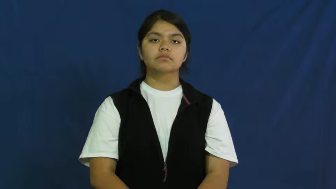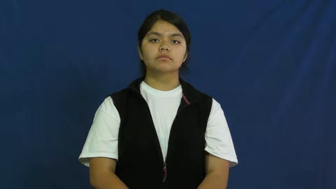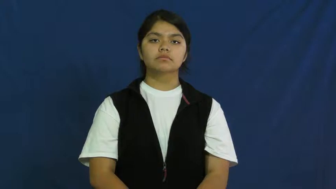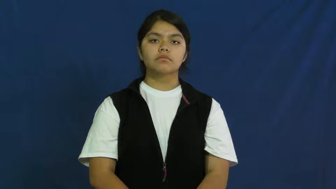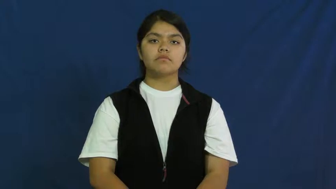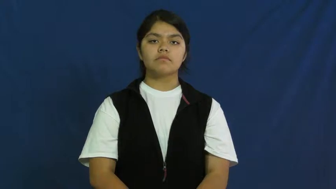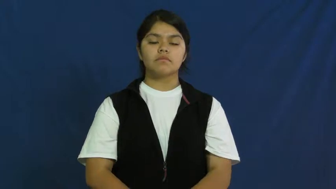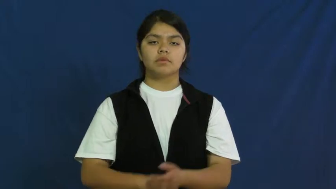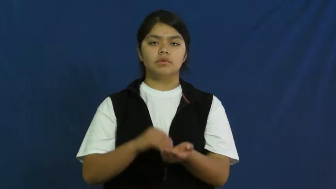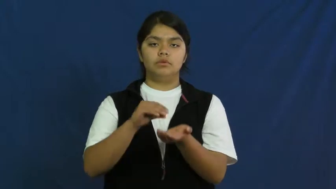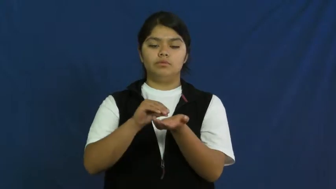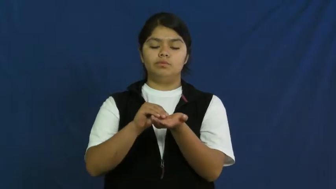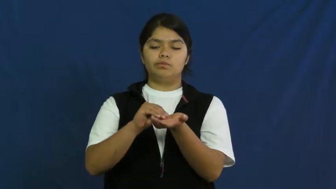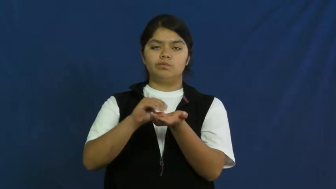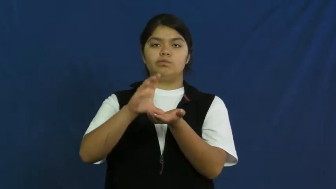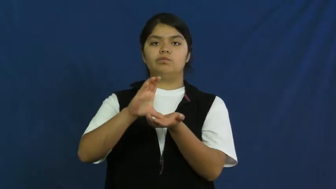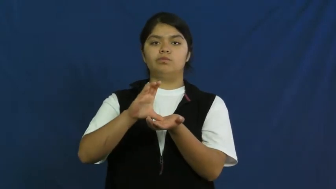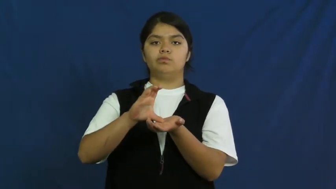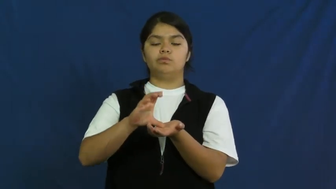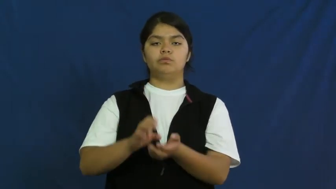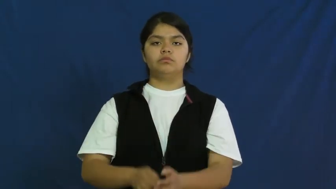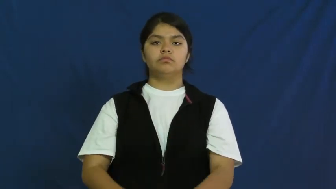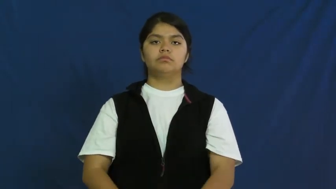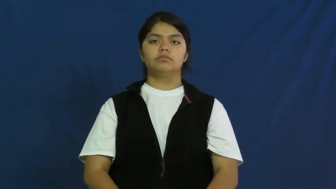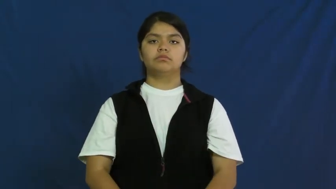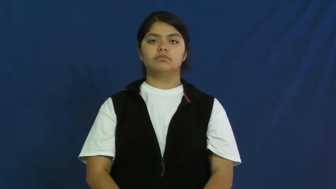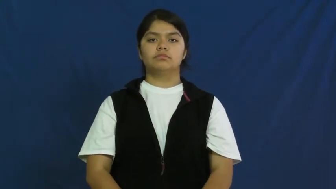inflate,blow up